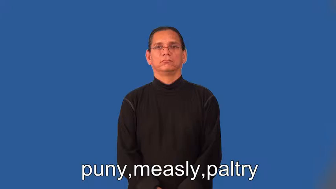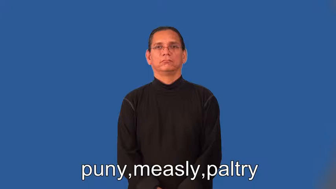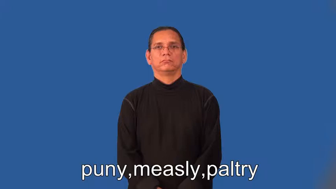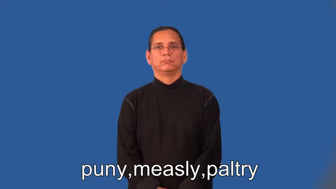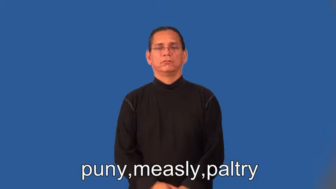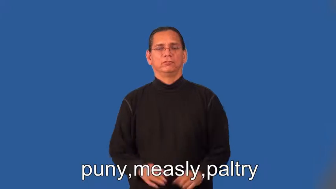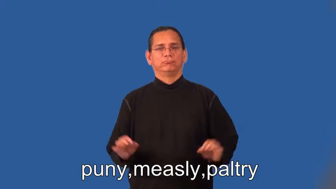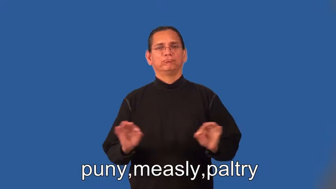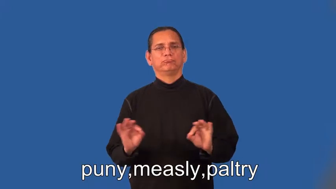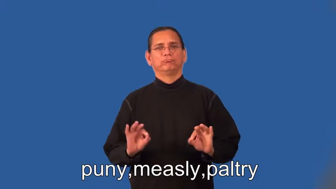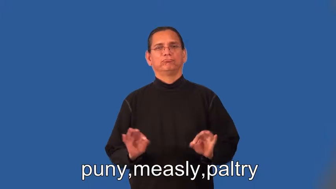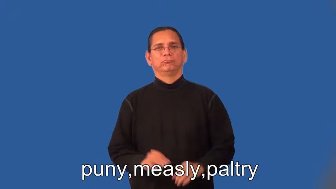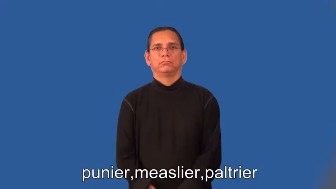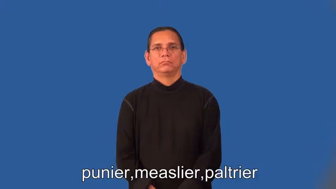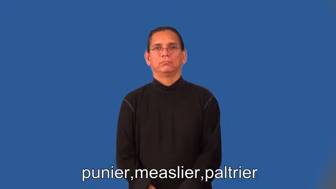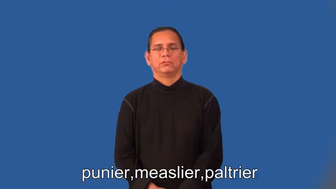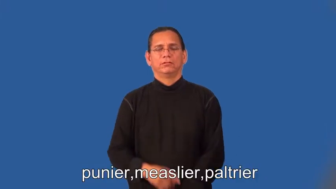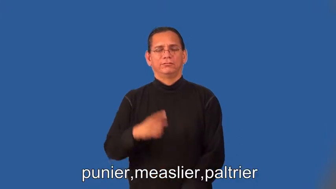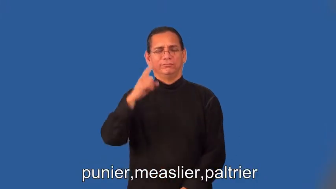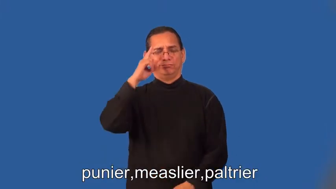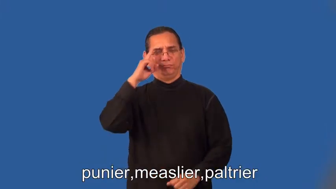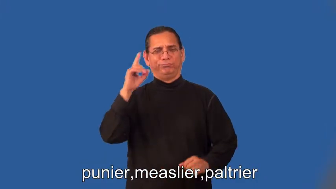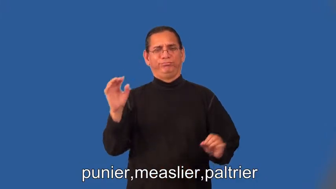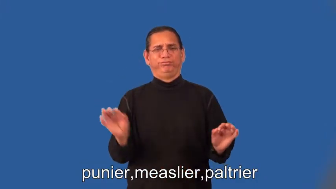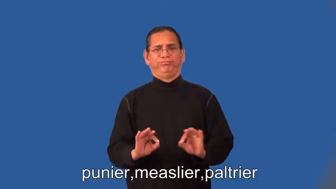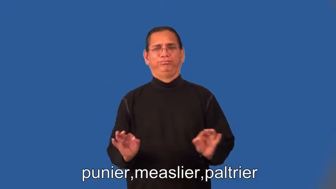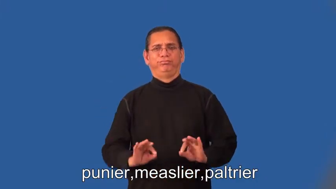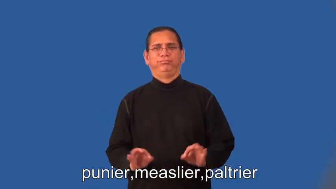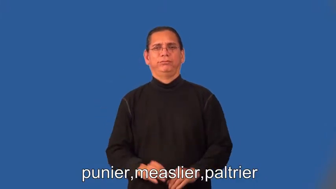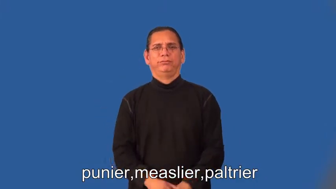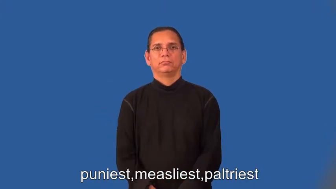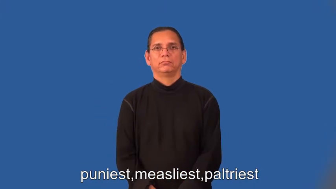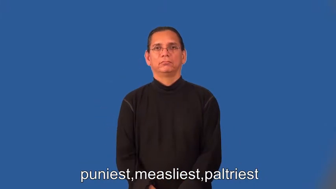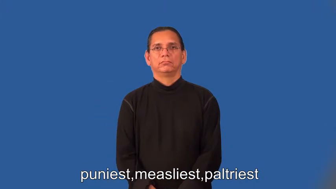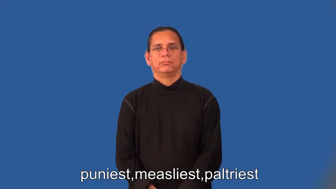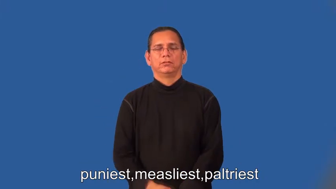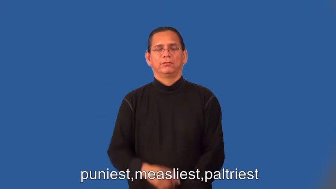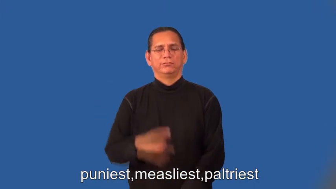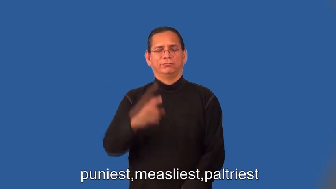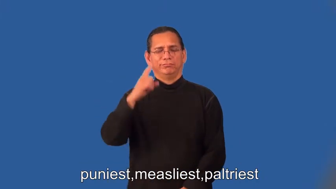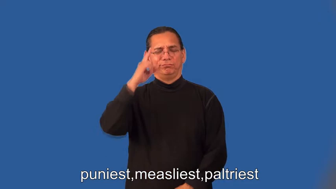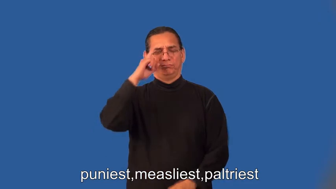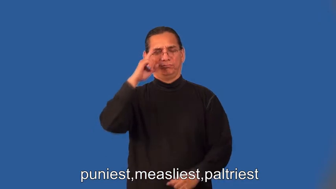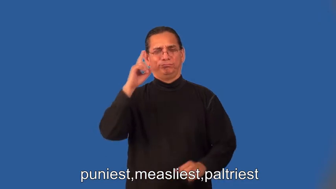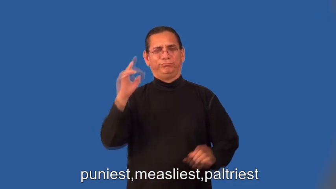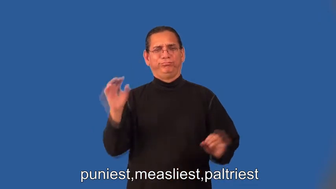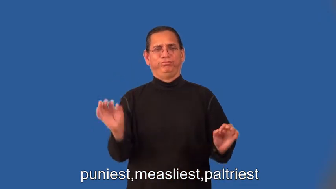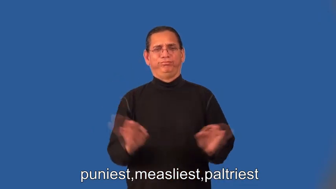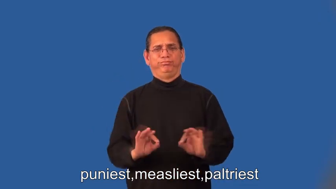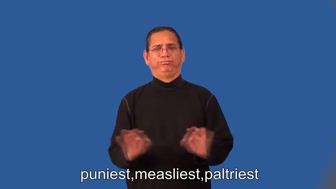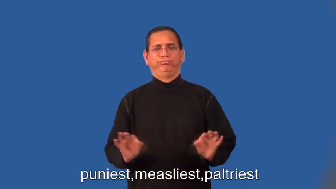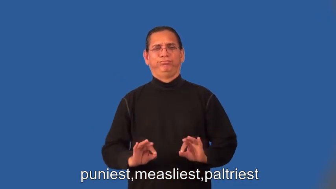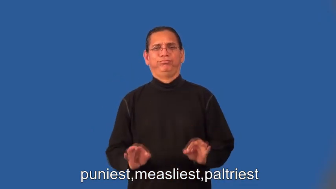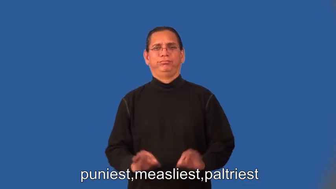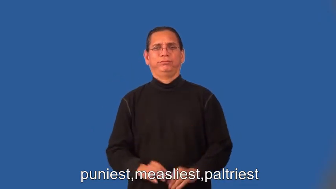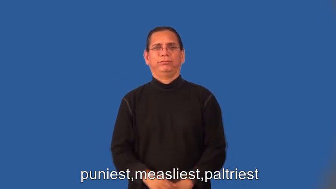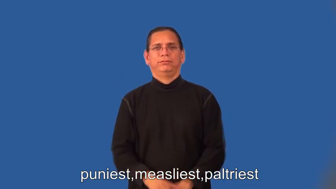punier,measlier,paltrier,puniest,measliest,paltriest